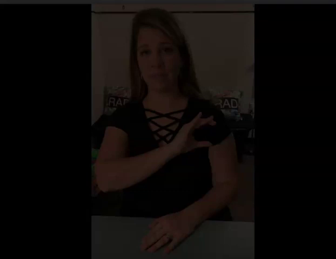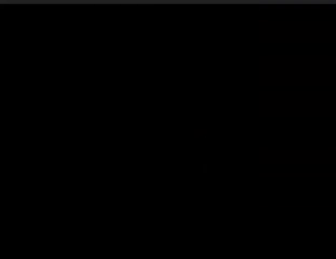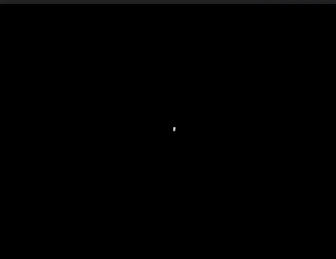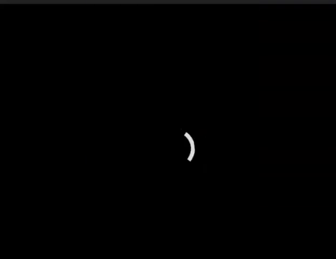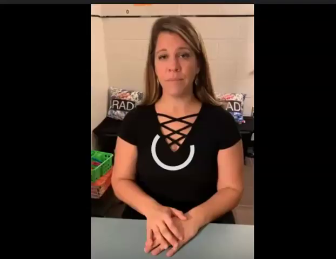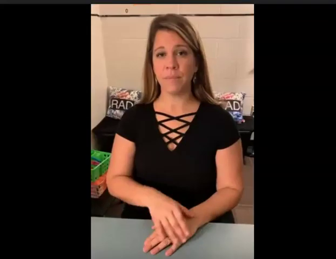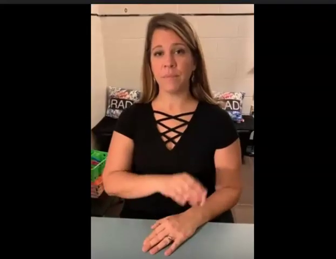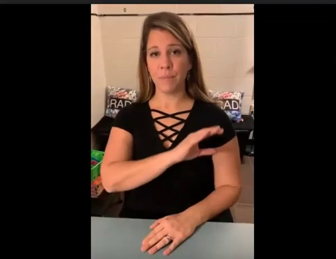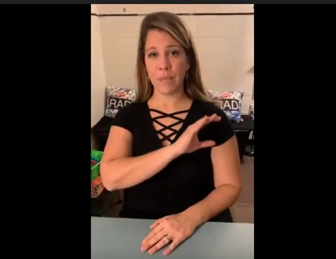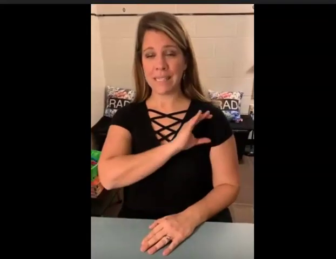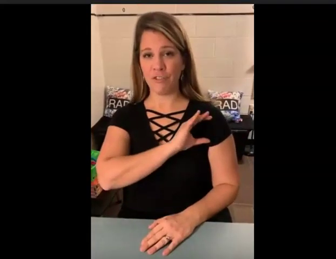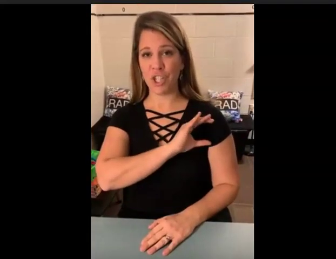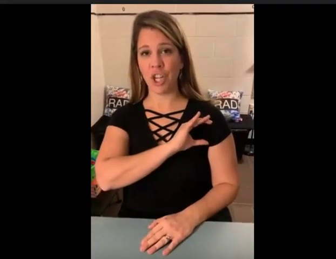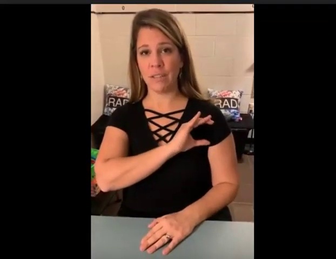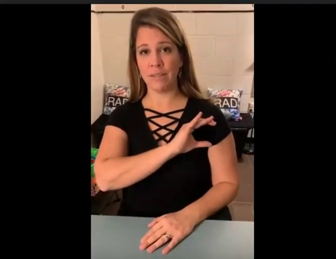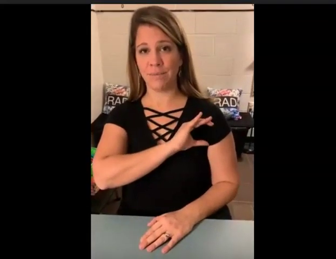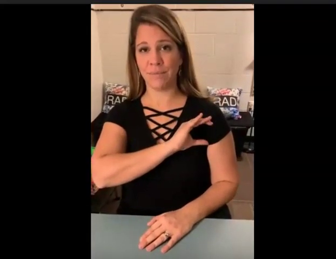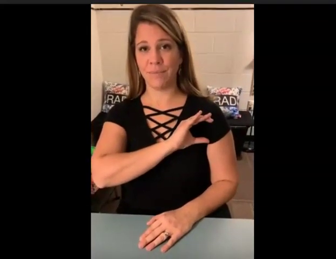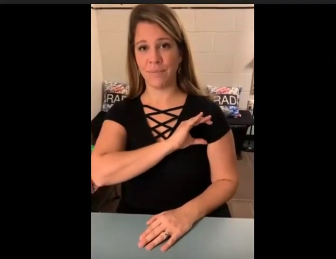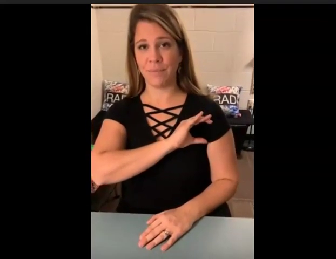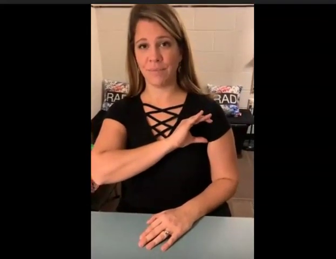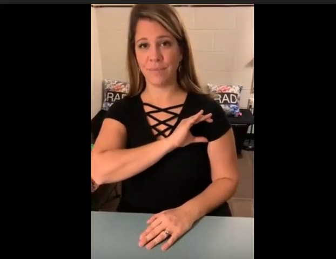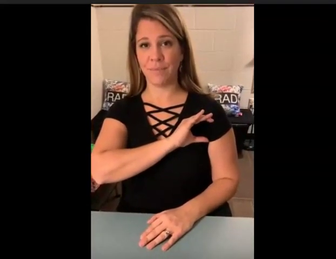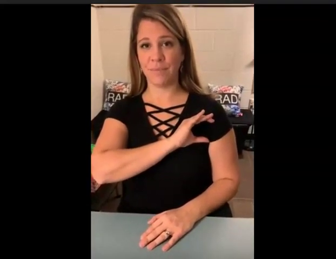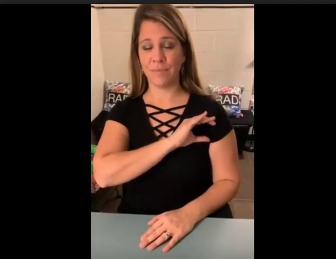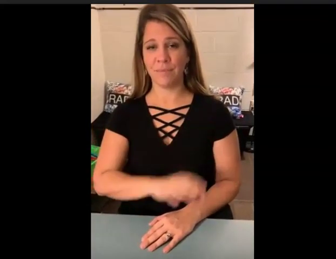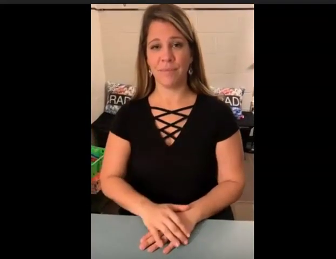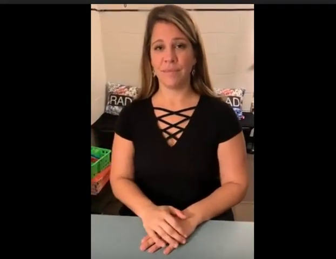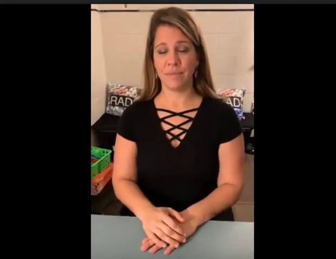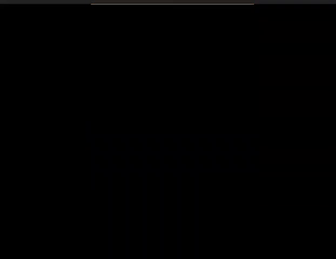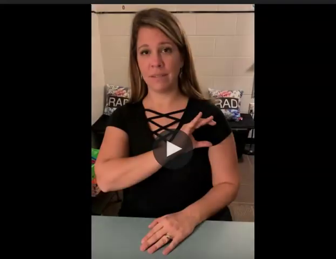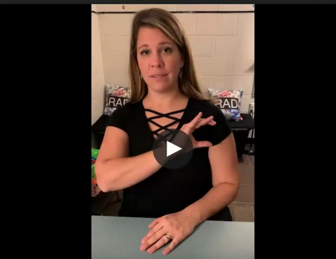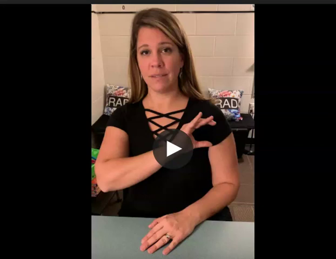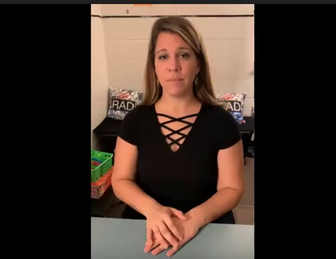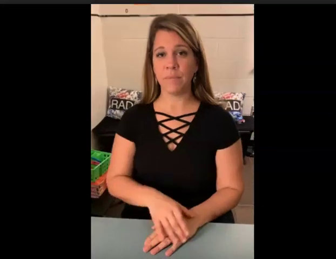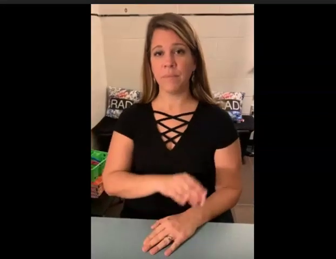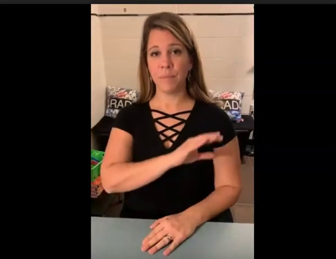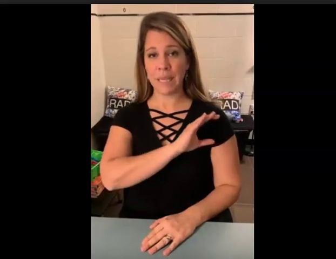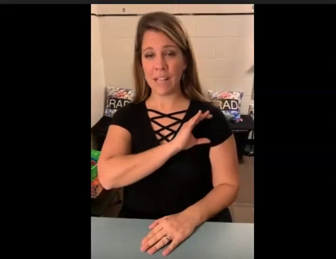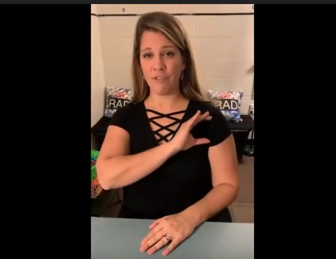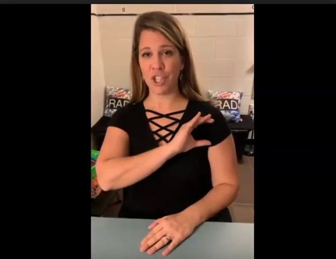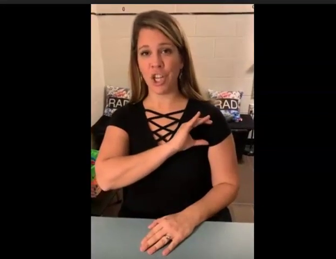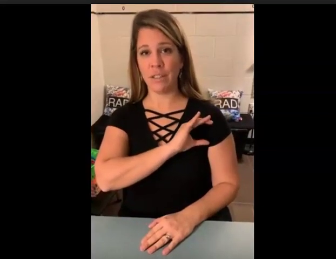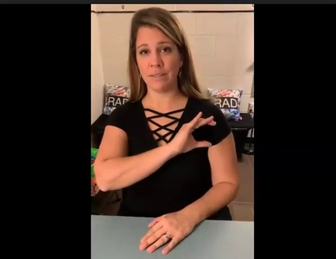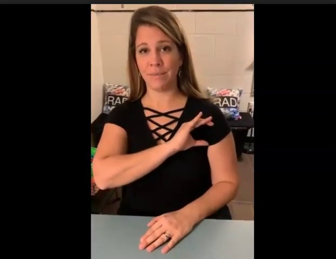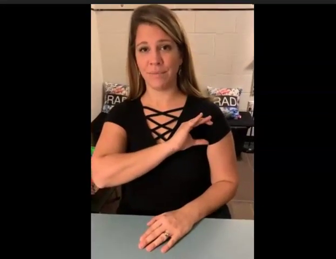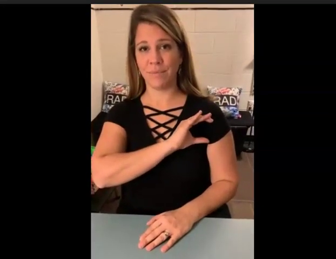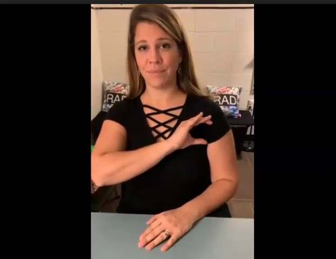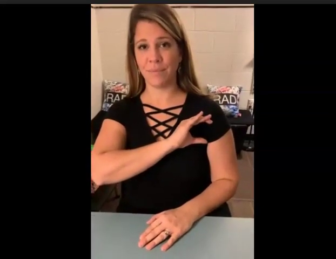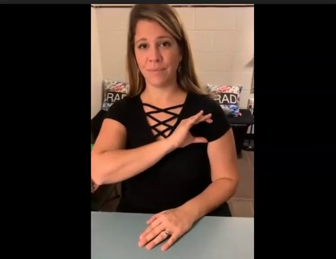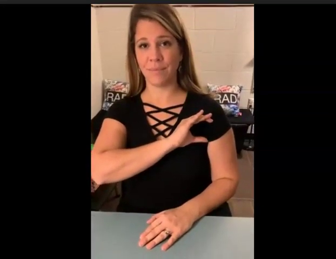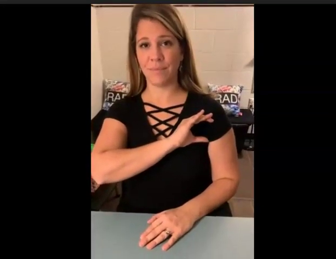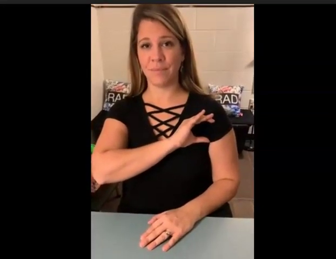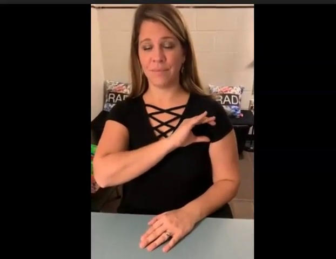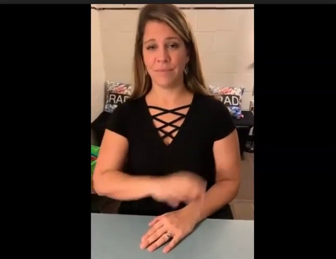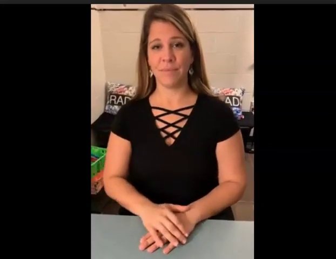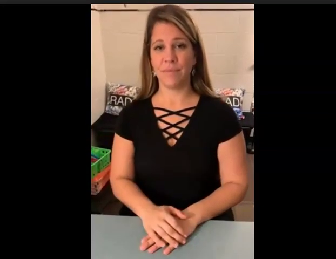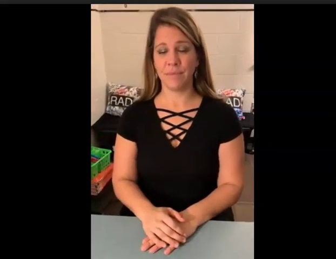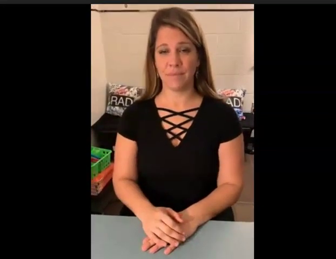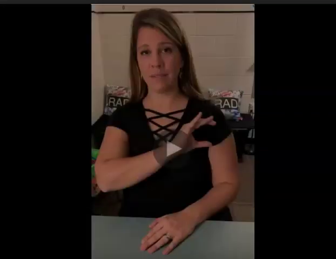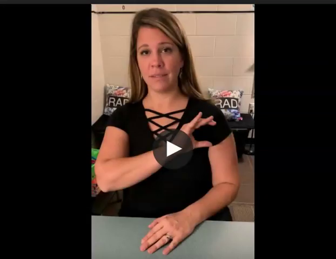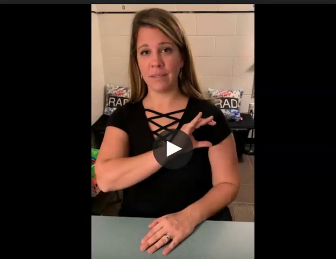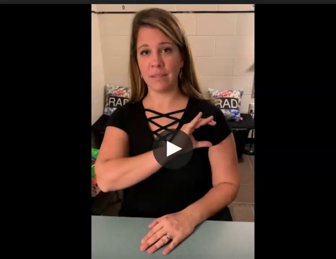Police Officer